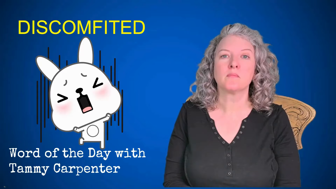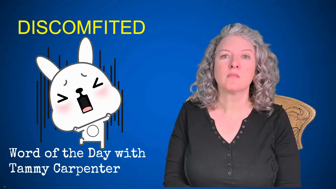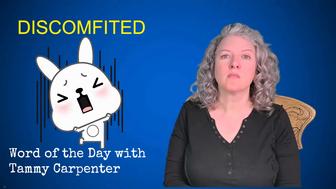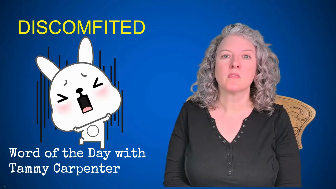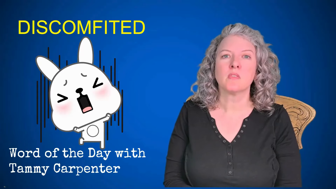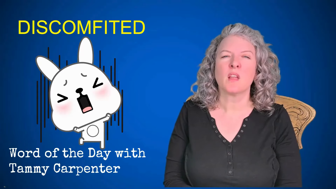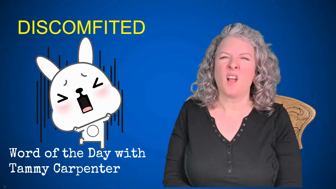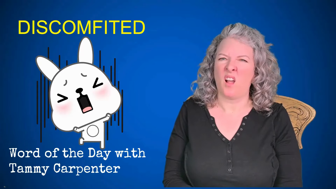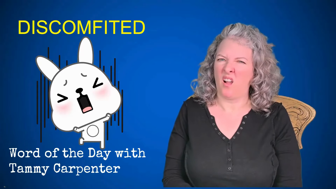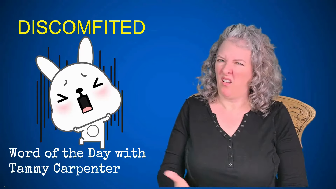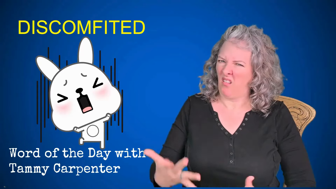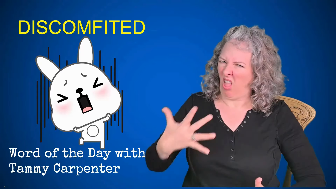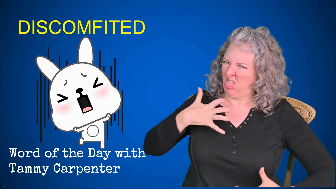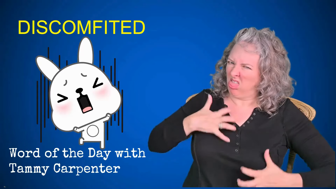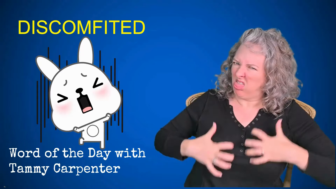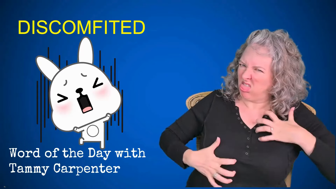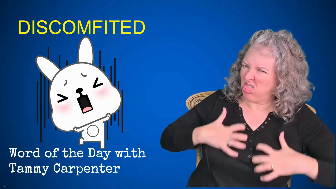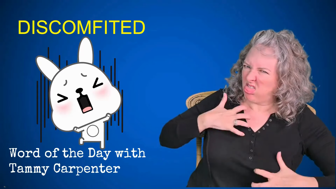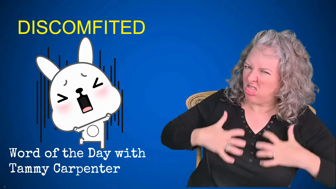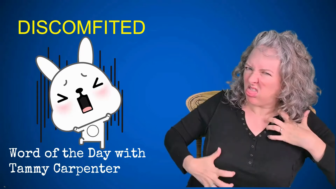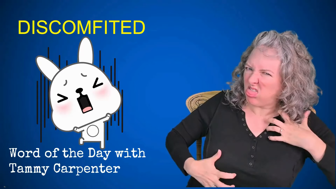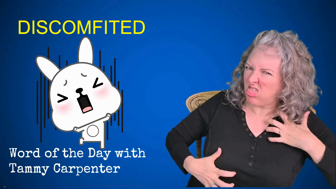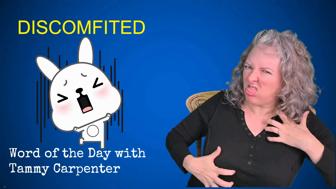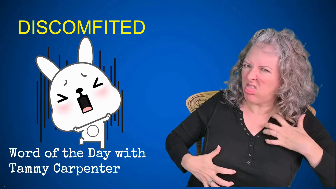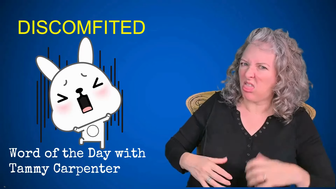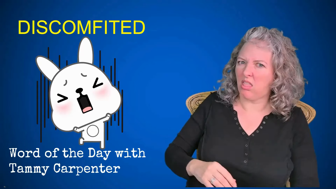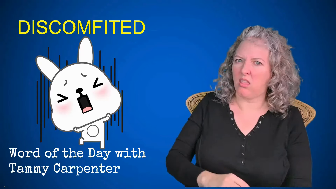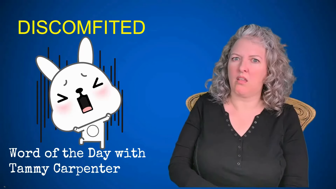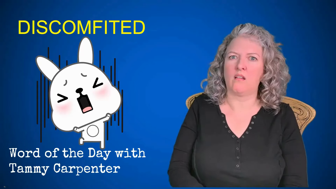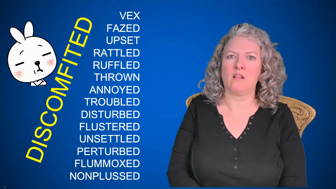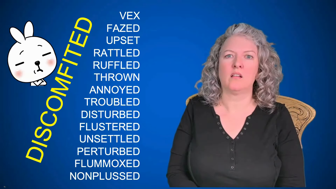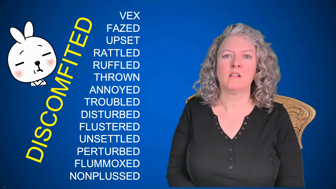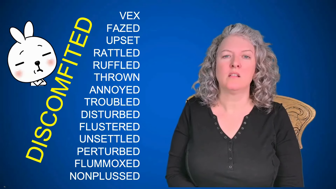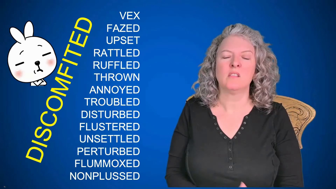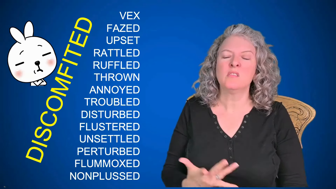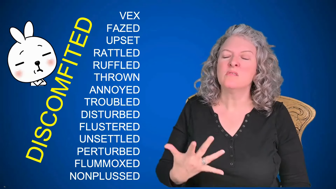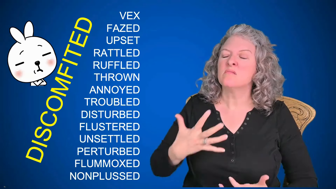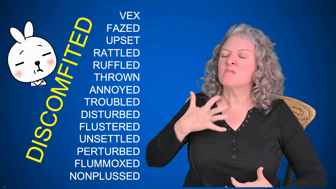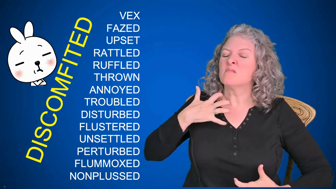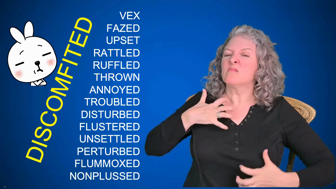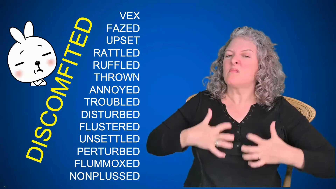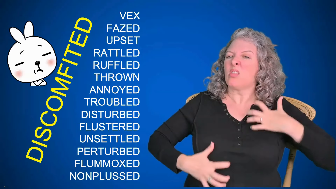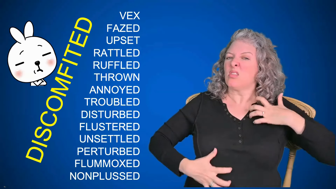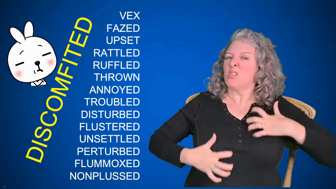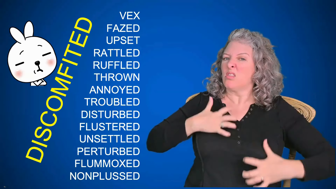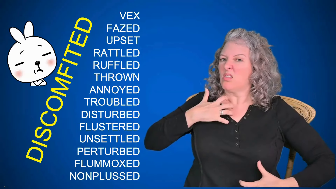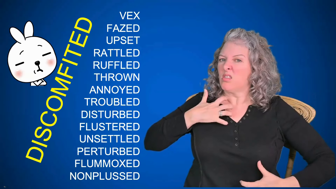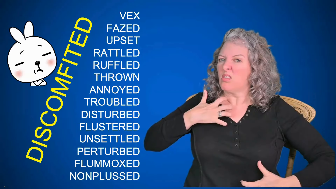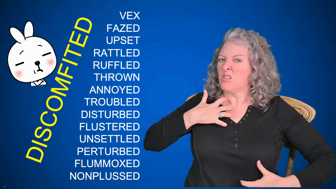DISCOMFITED